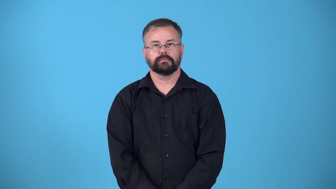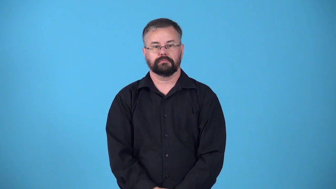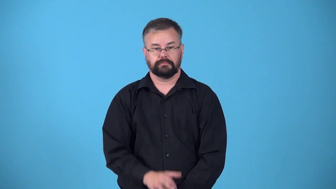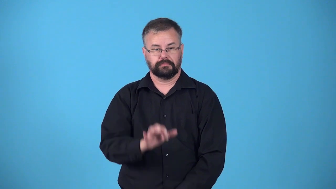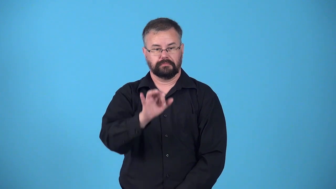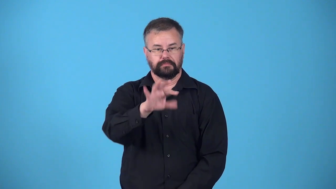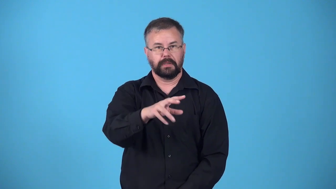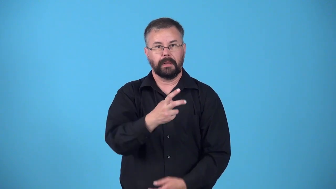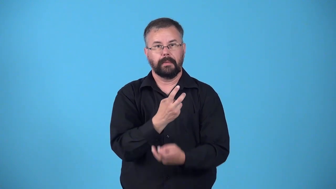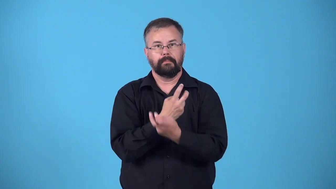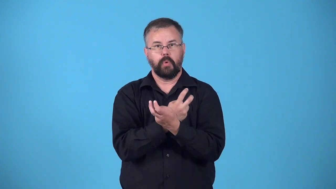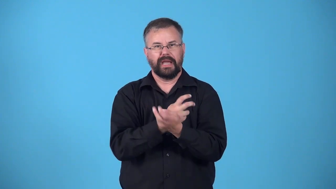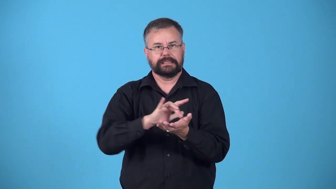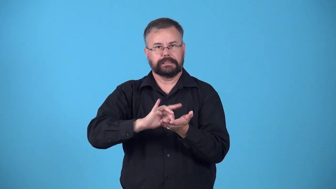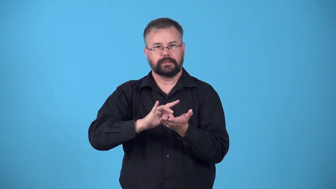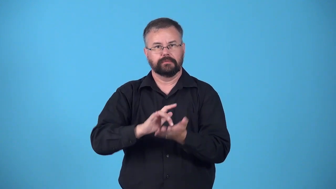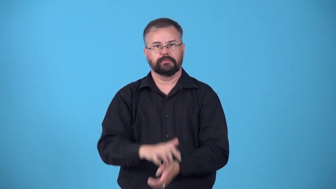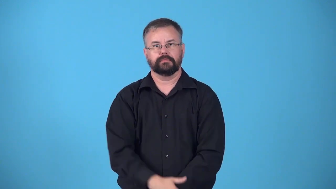envenom